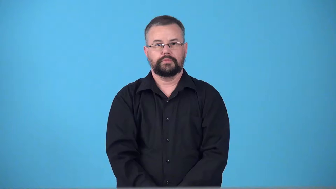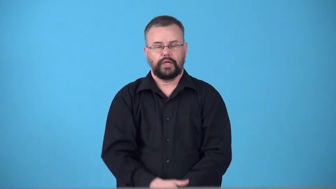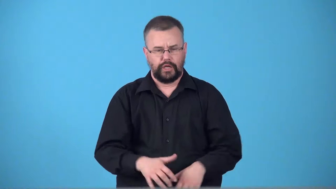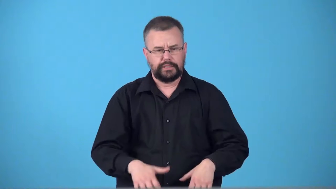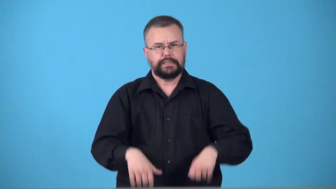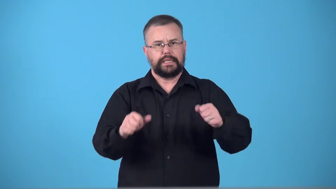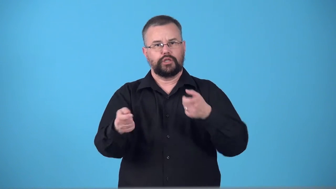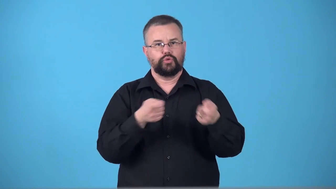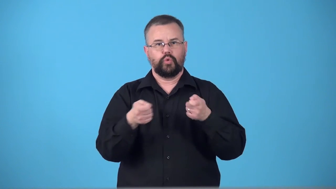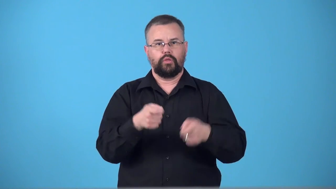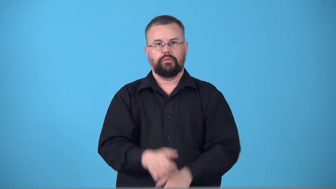takeover,take over,tame-assume control